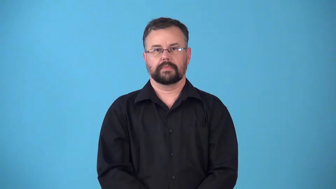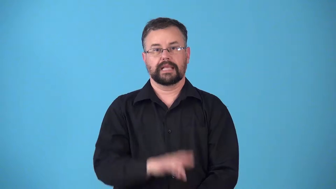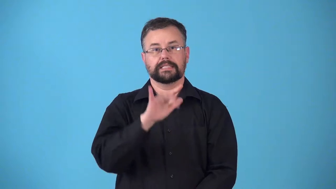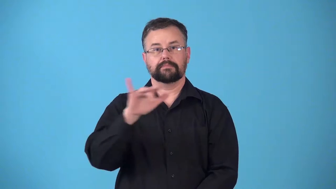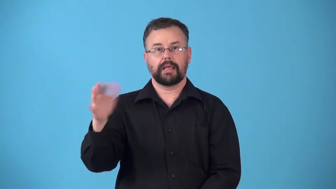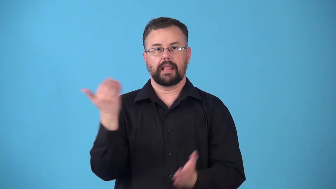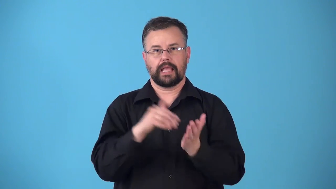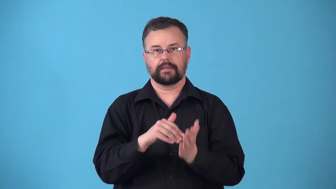respell